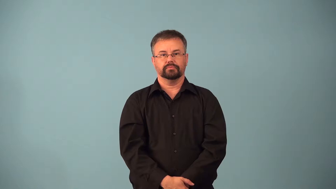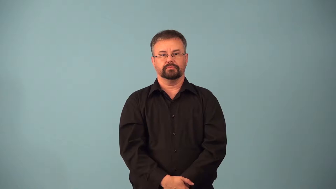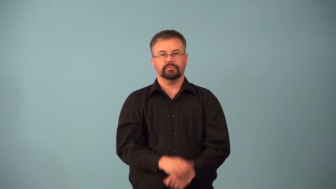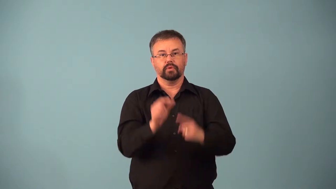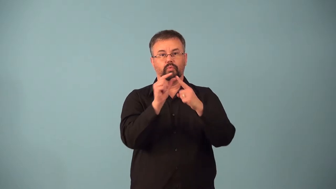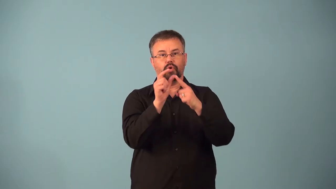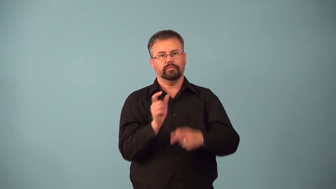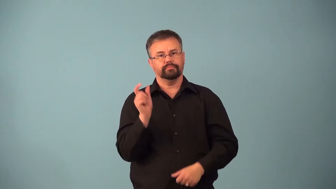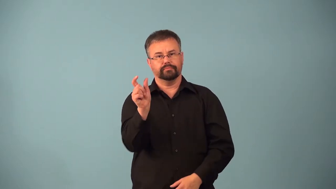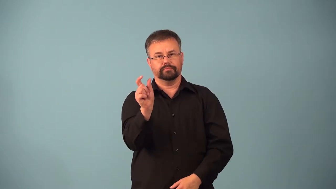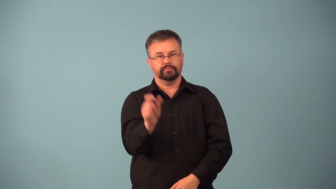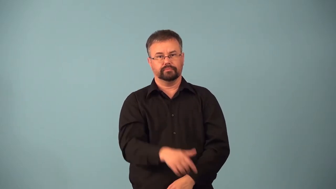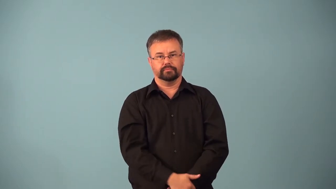affix-word